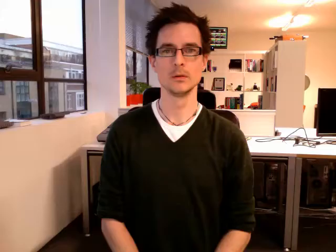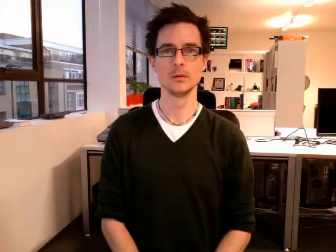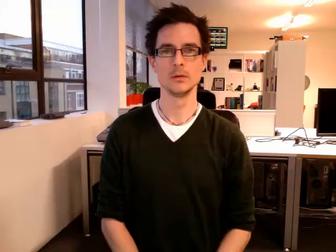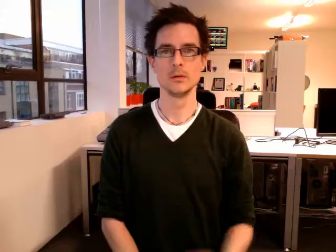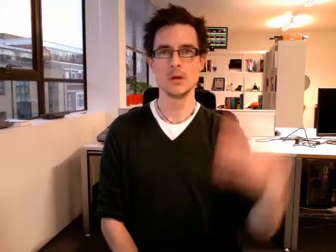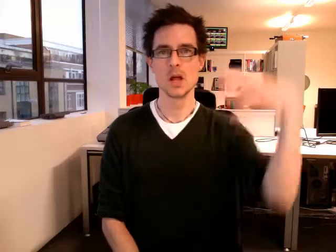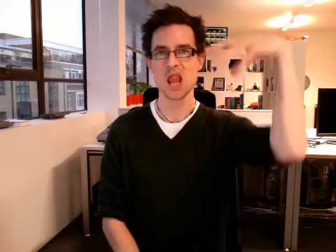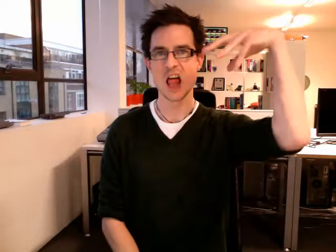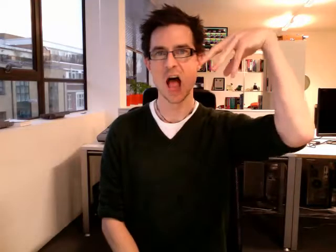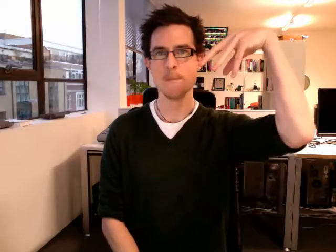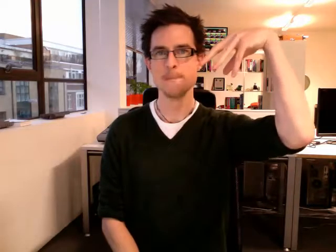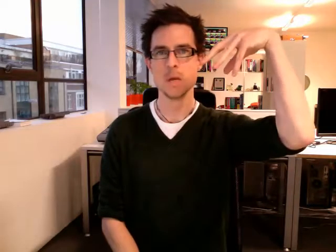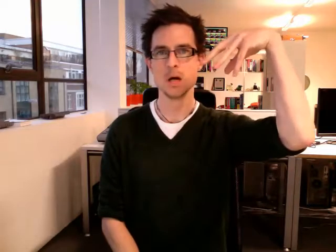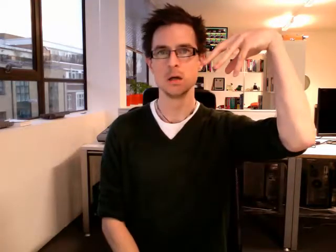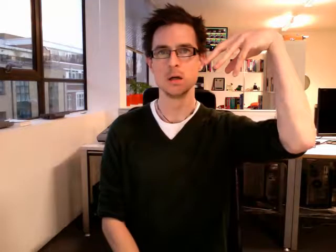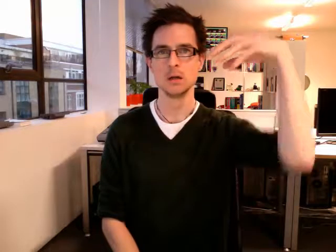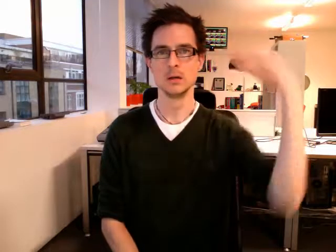lamp downward